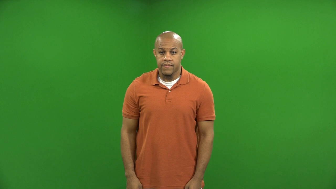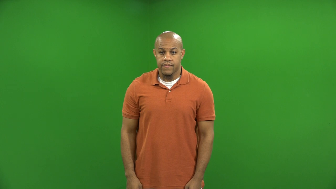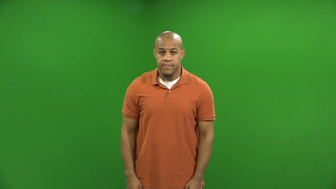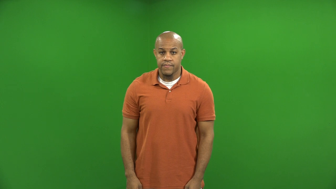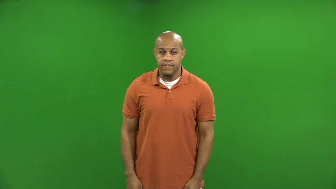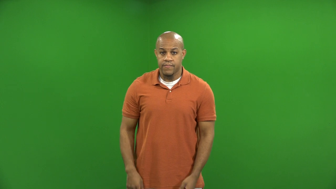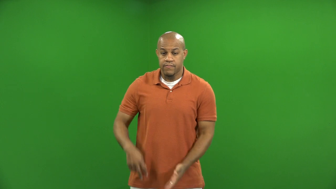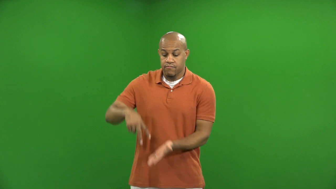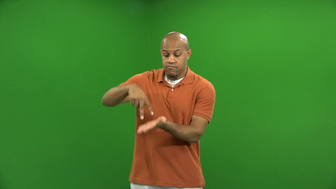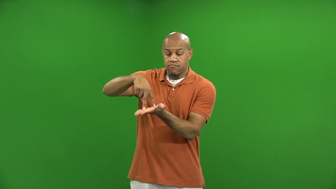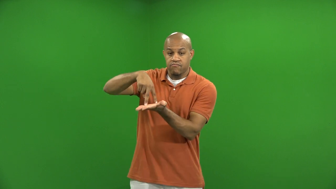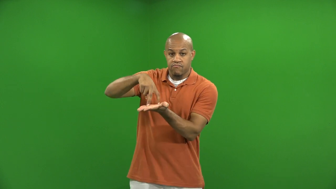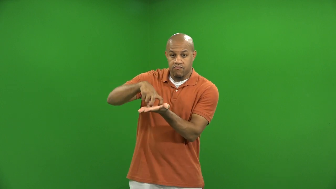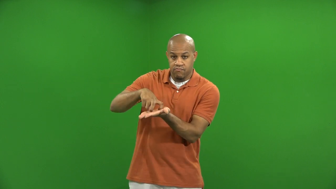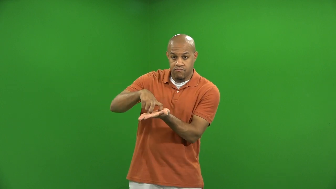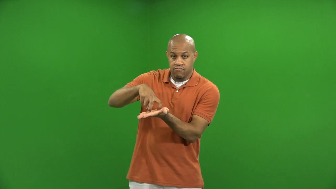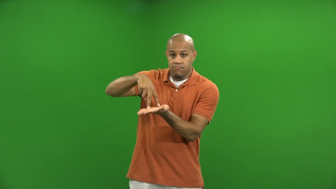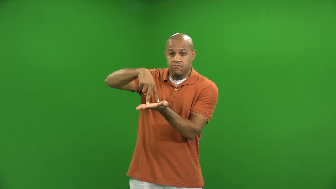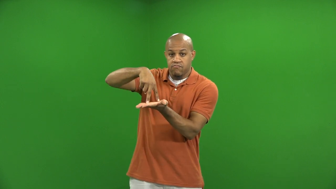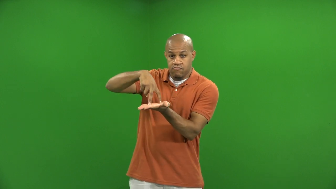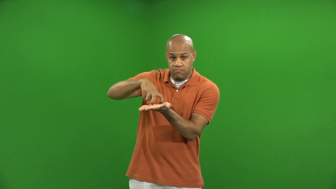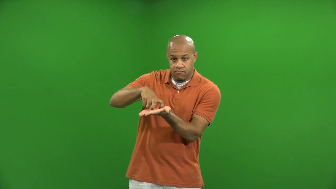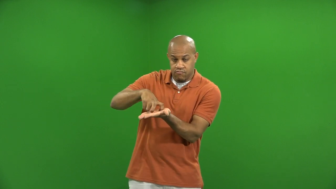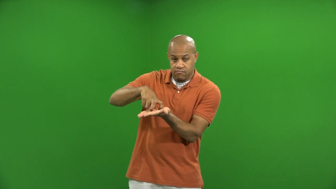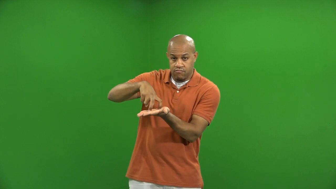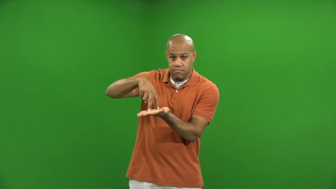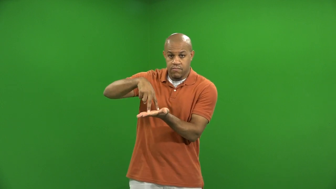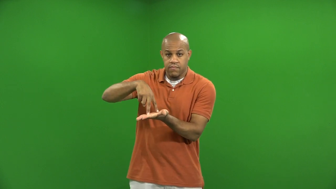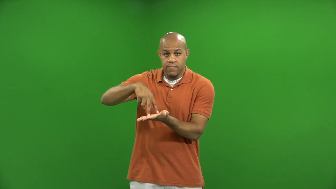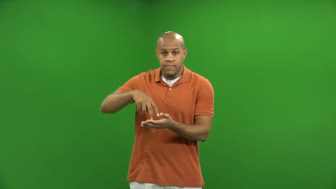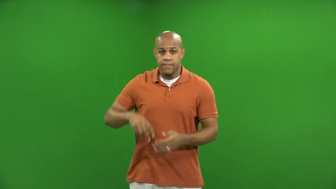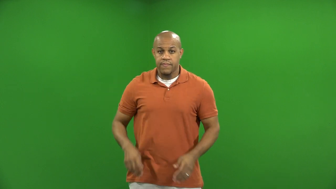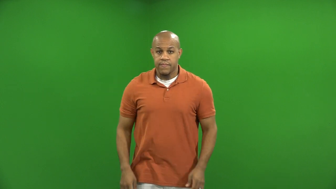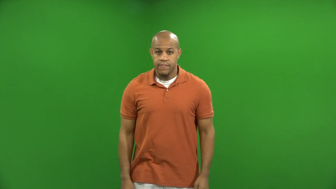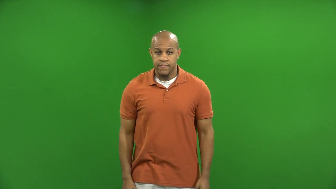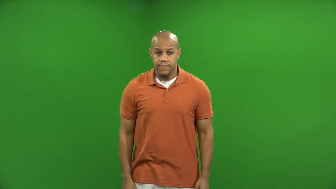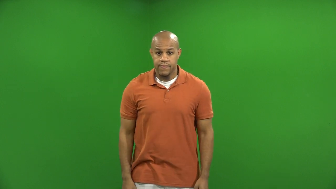Deep knee bends